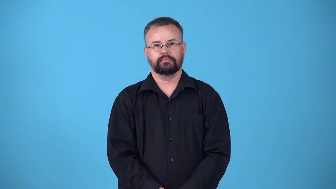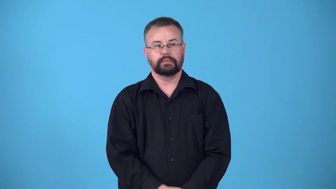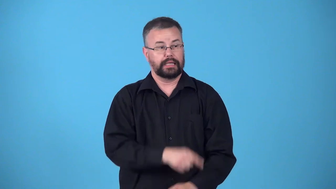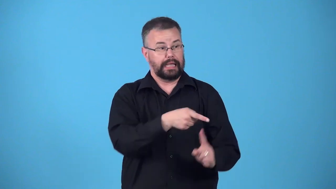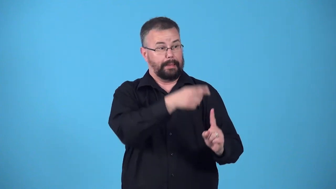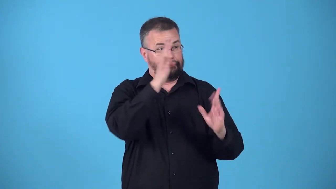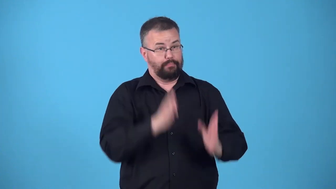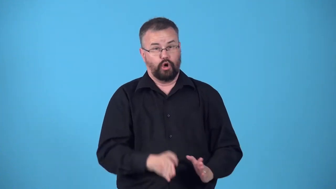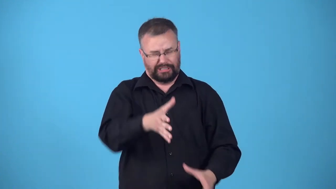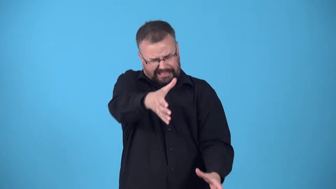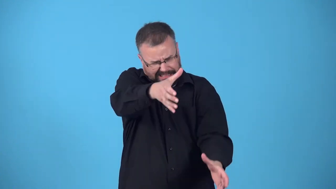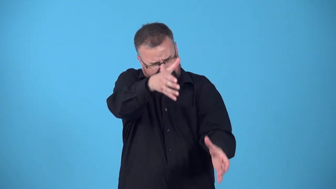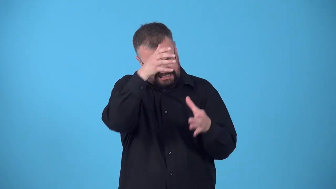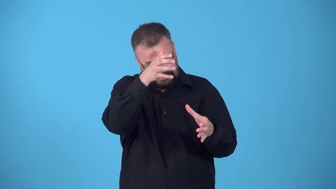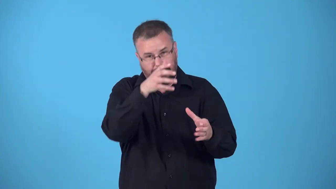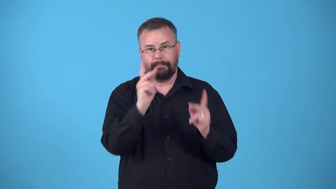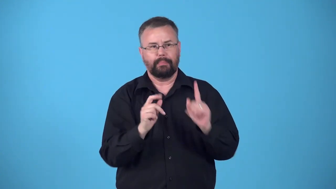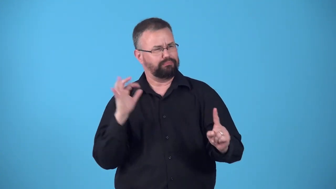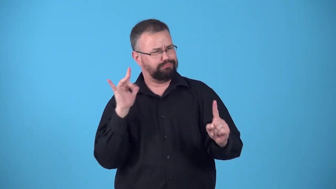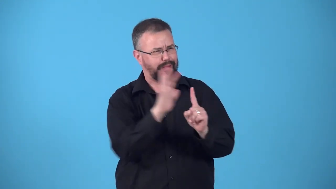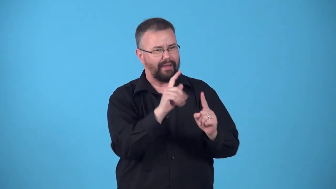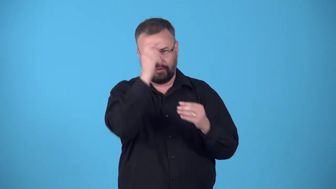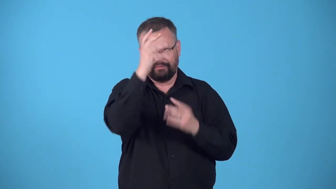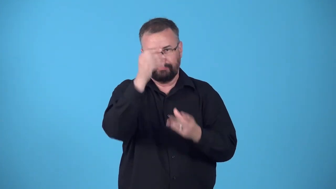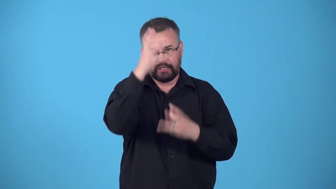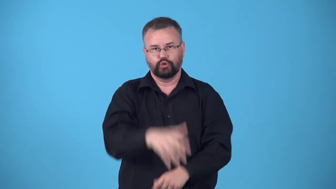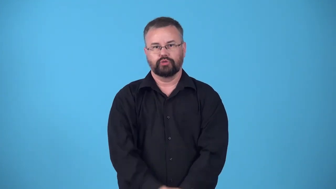go to guy